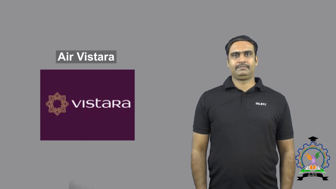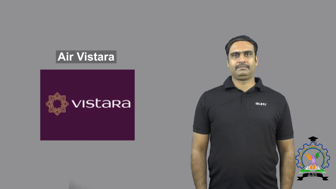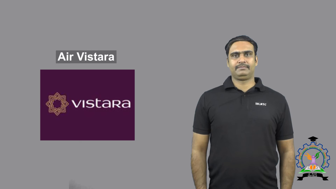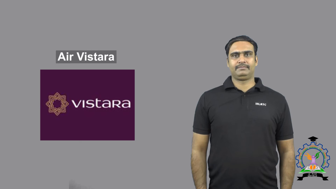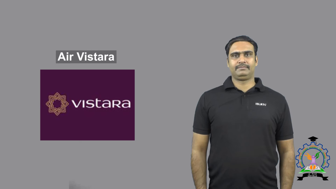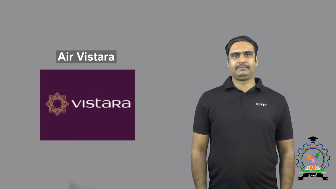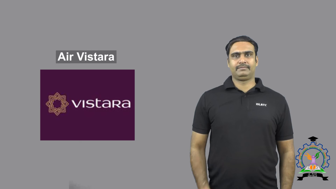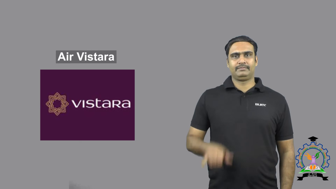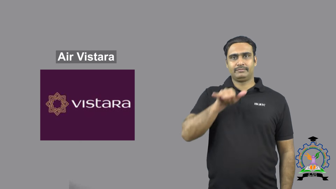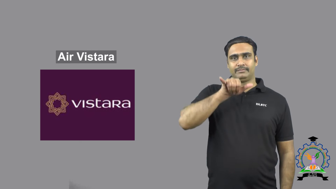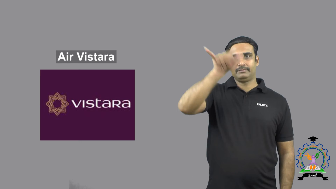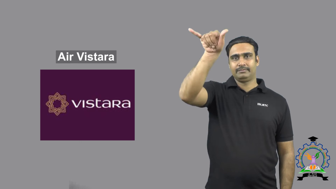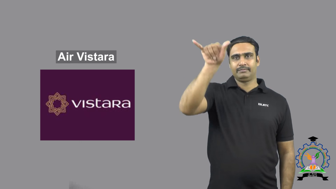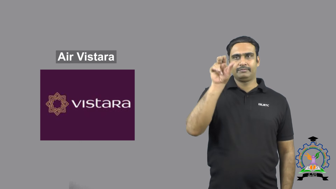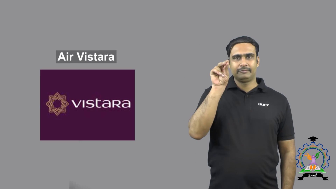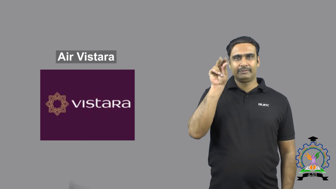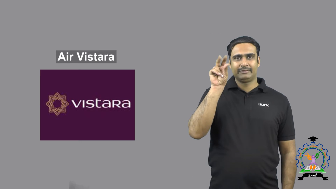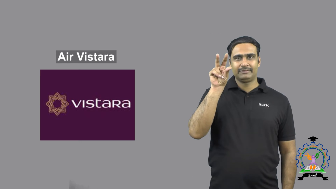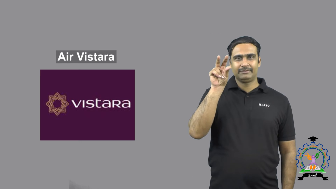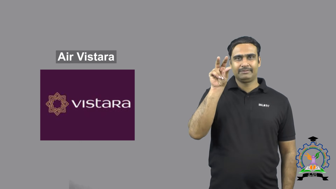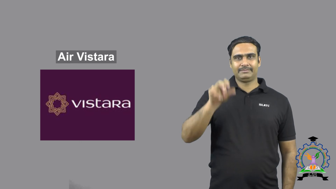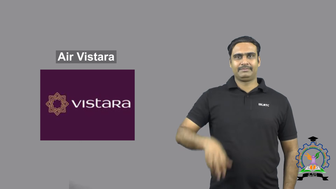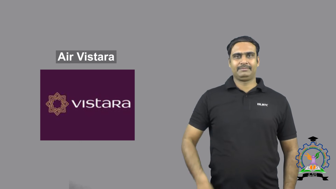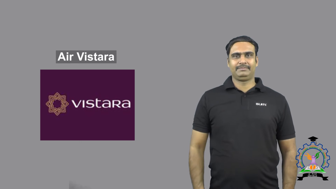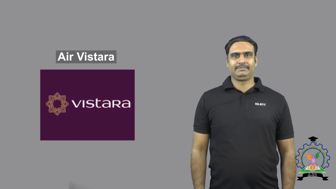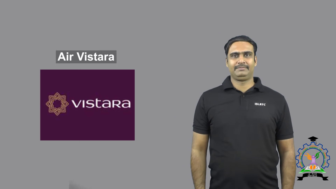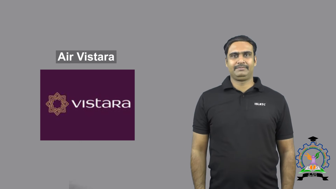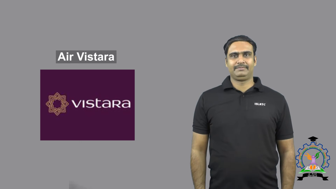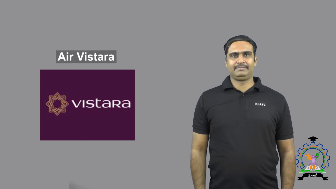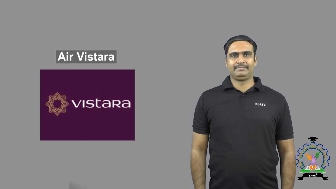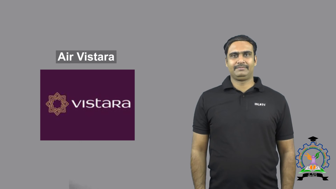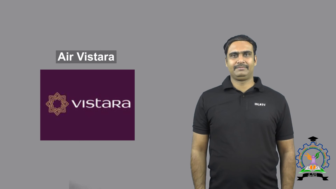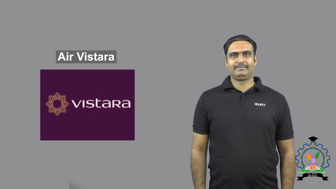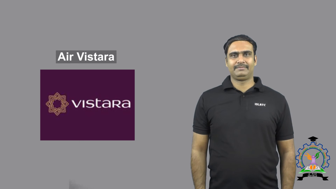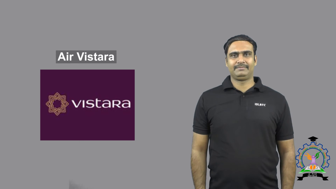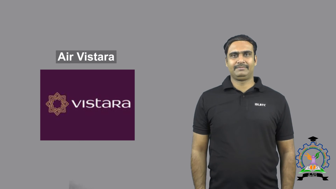Air Vistara